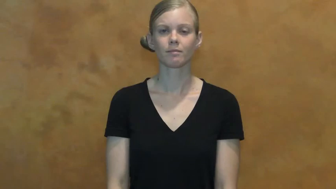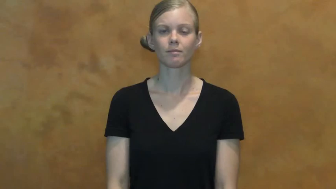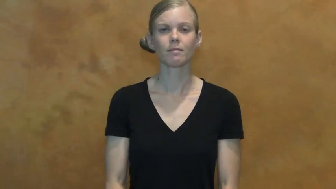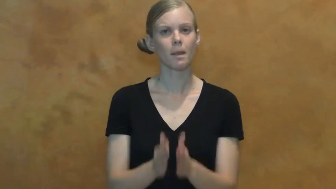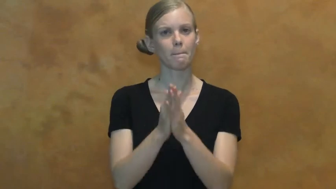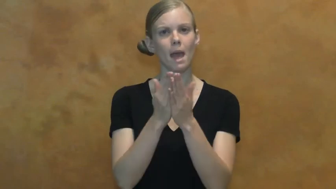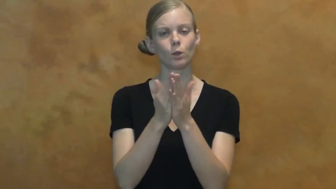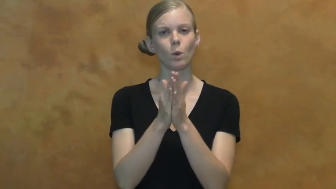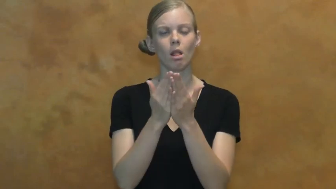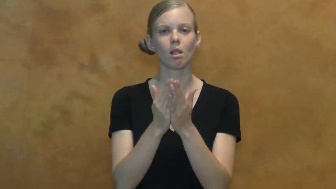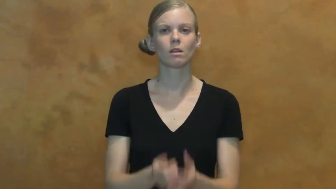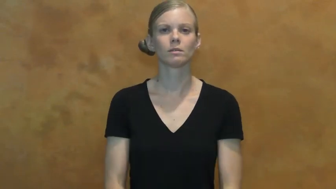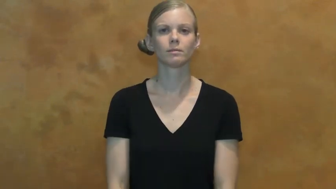manual